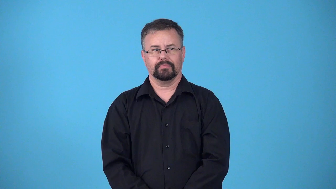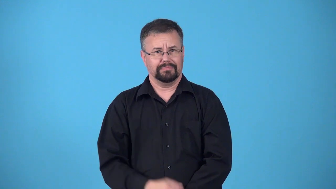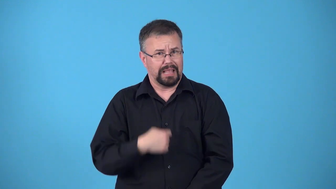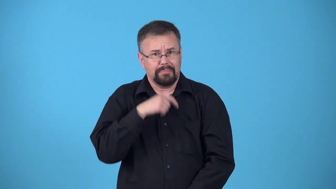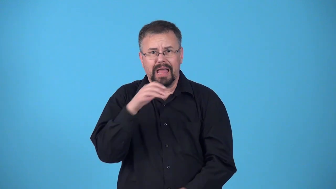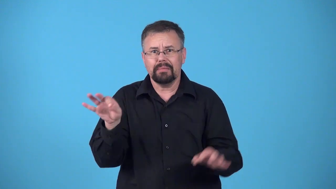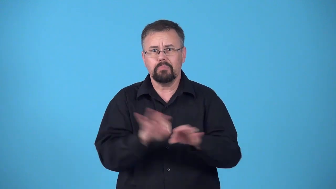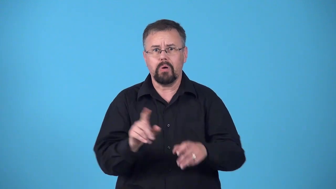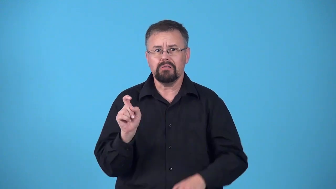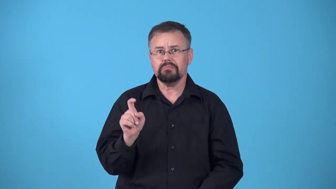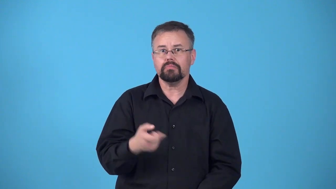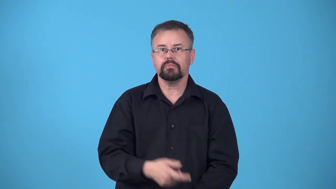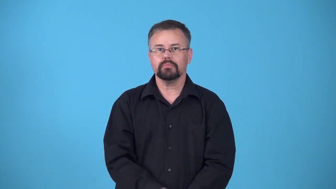what am I, chopped liver